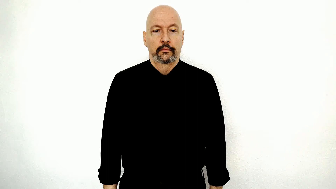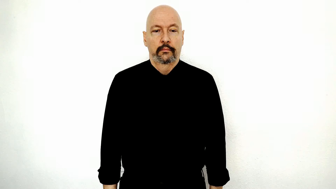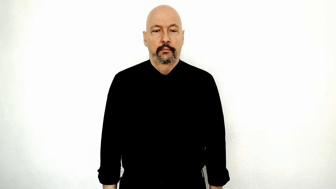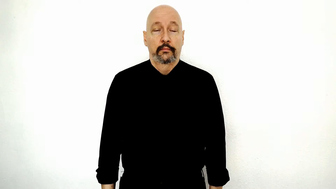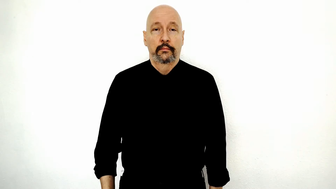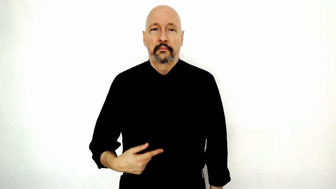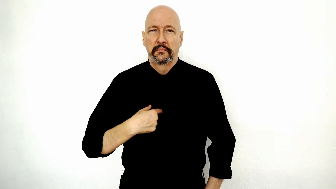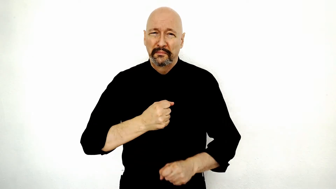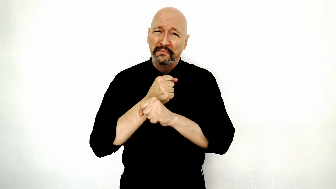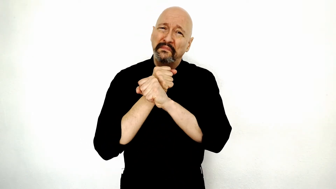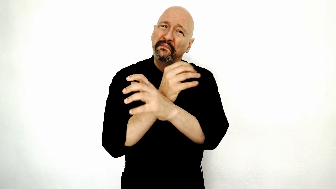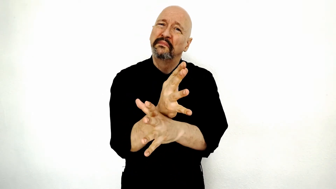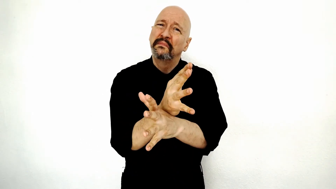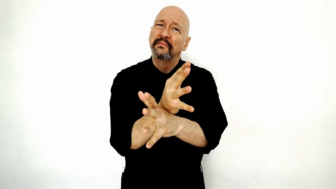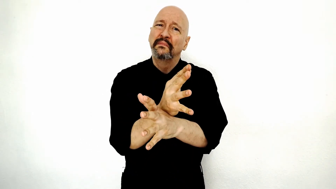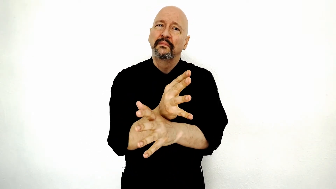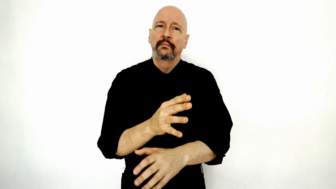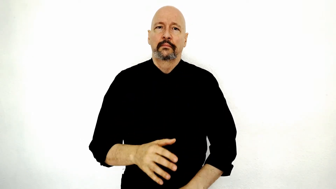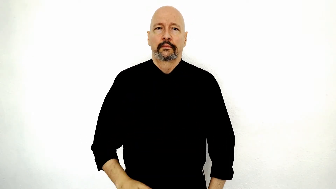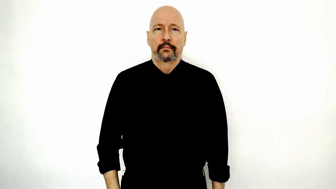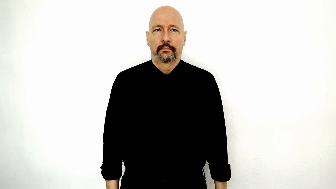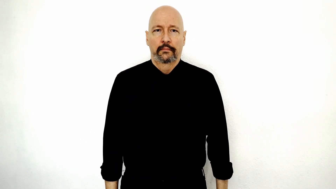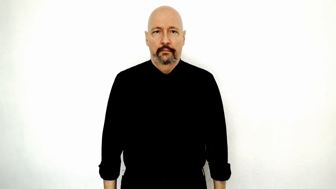I BAWL-OUT-you